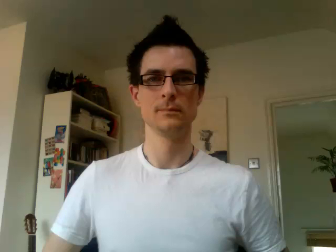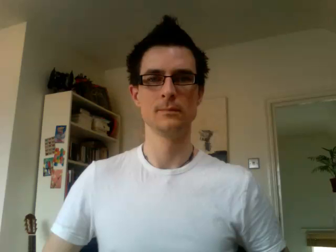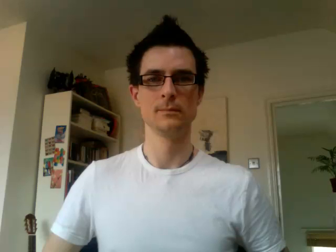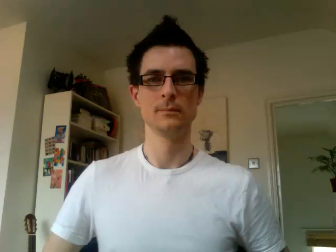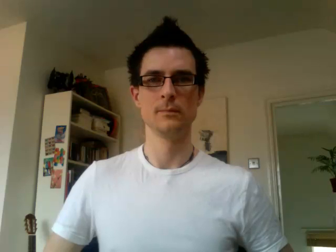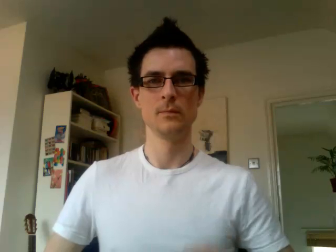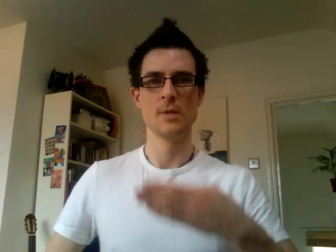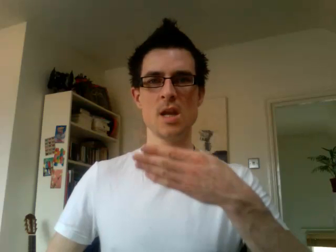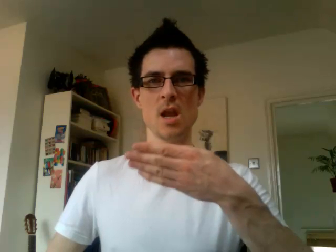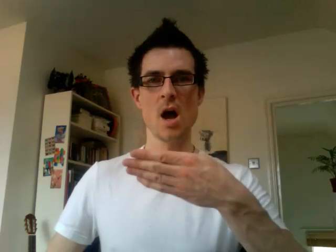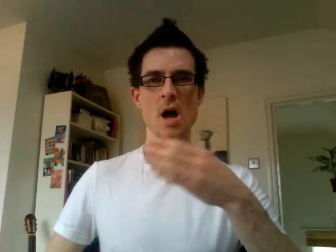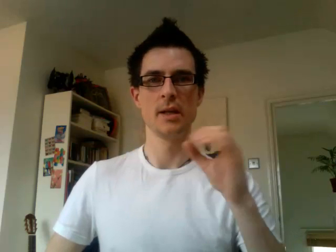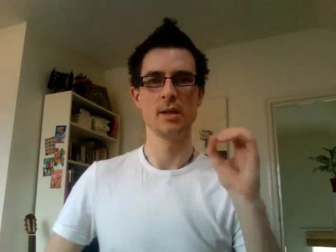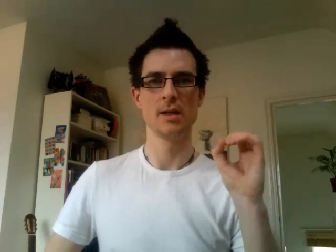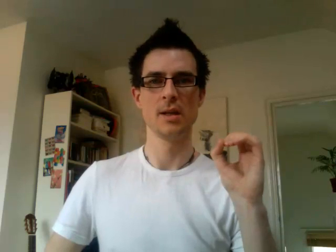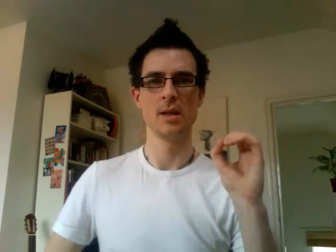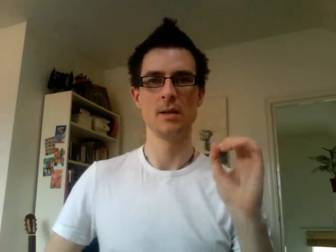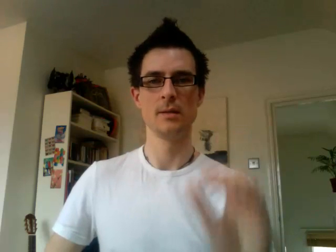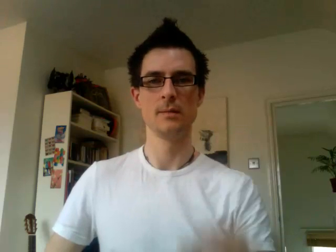90